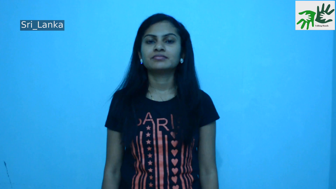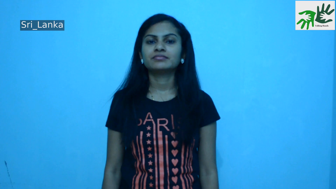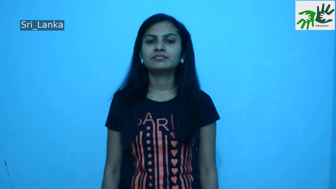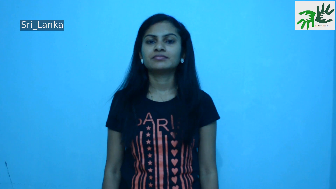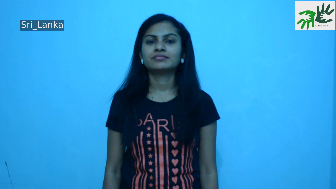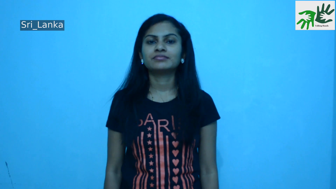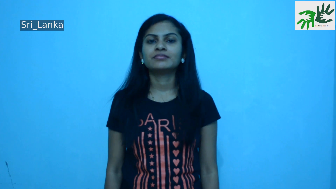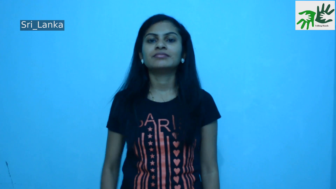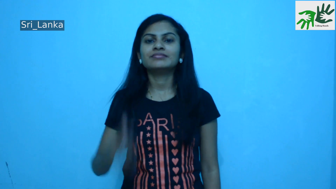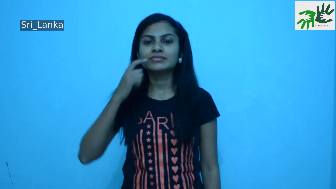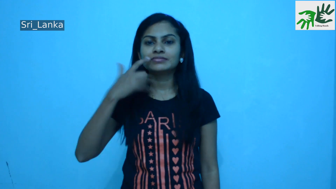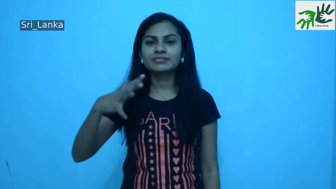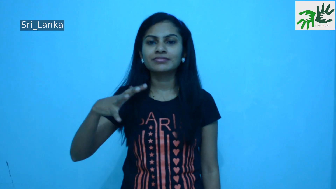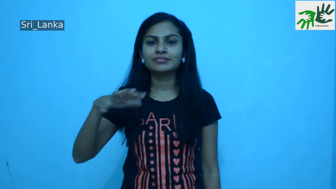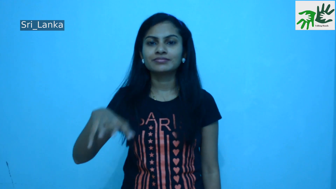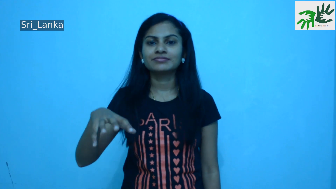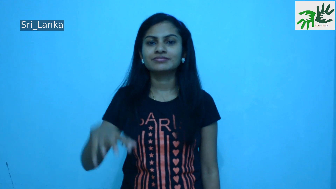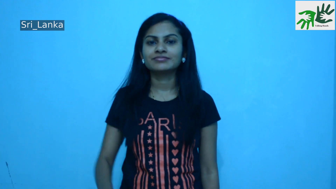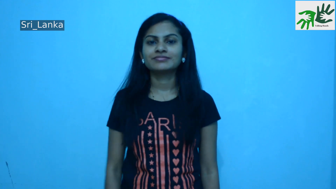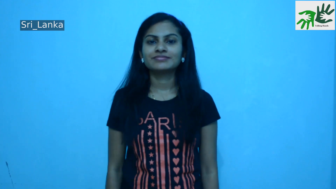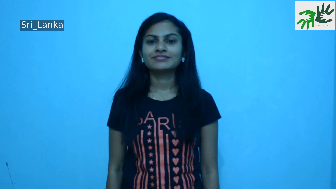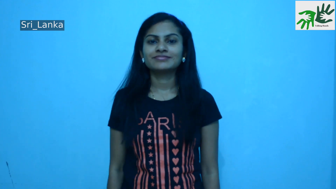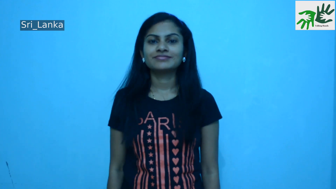Sri Lanka